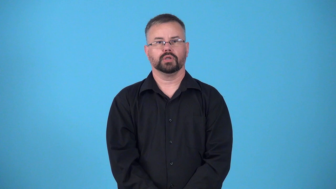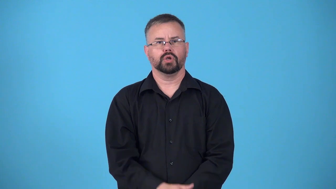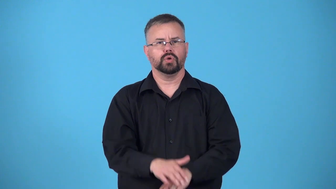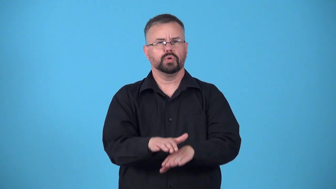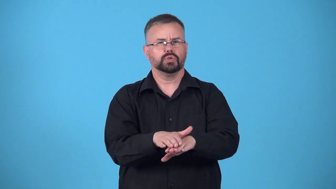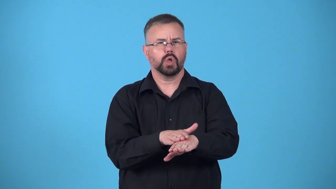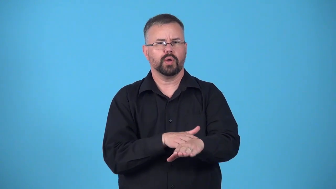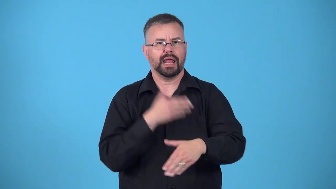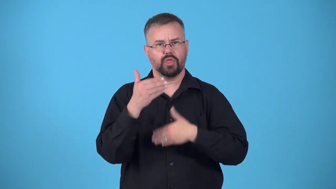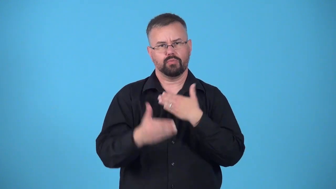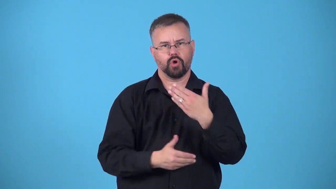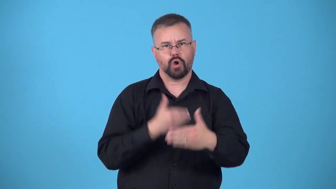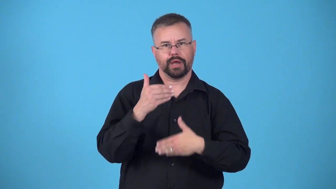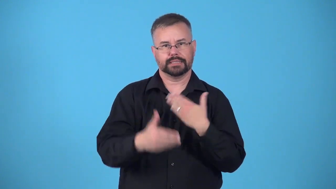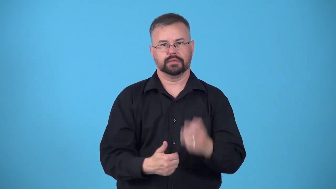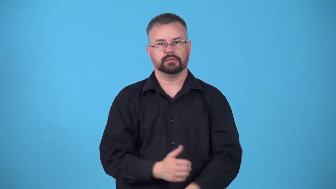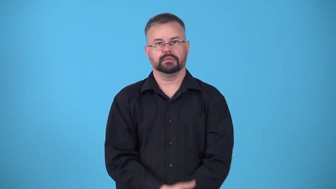slow up